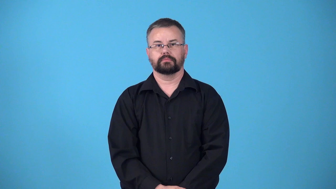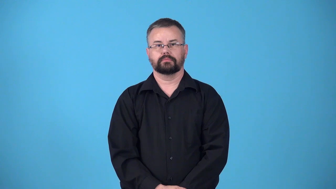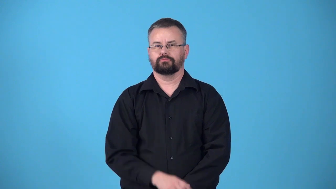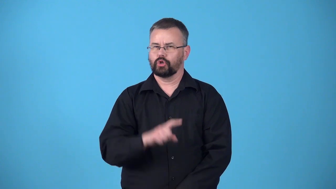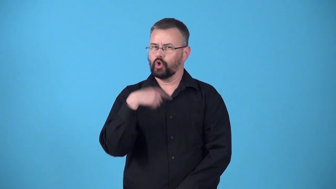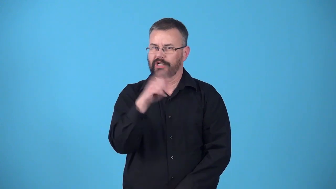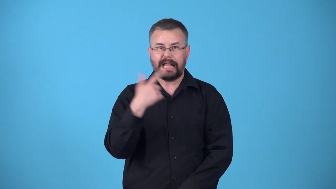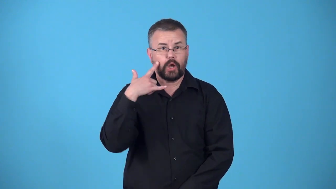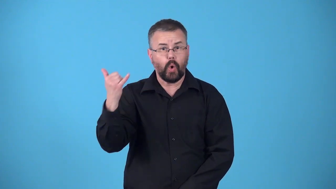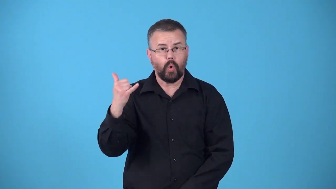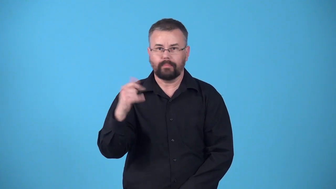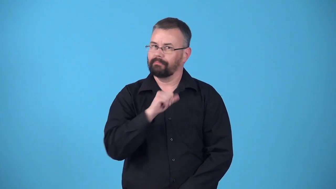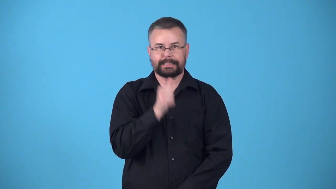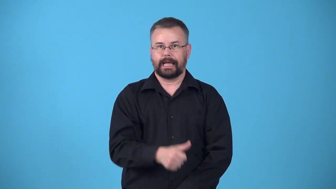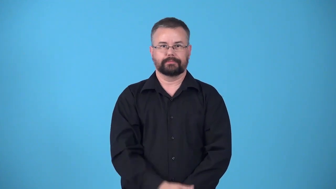fools' gold